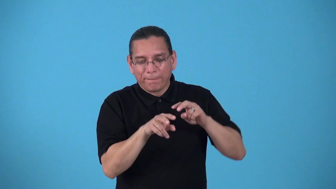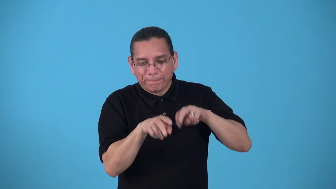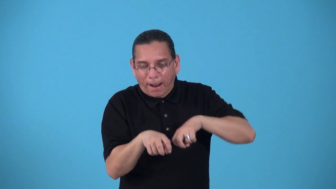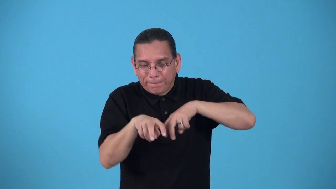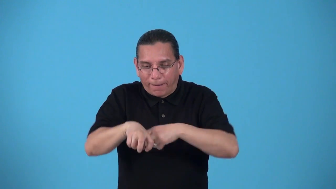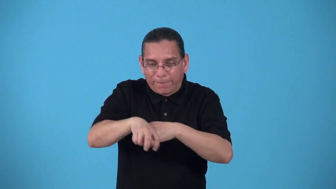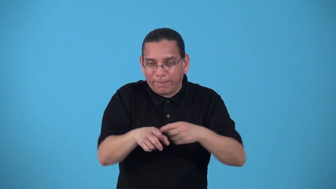along came